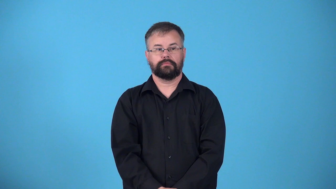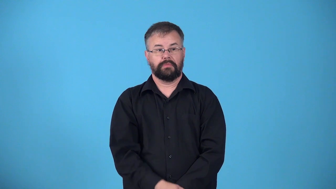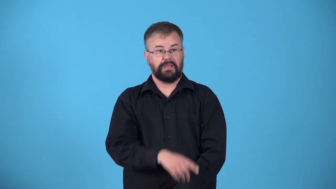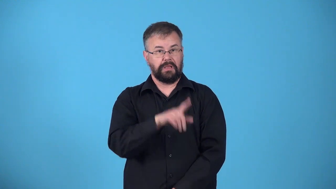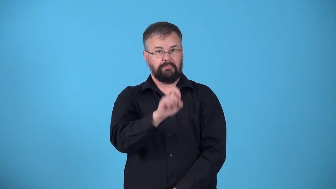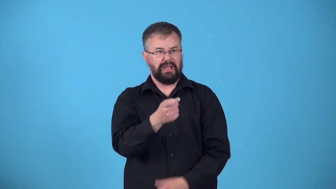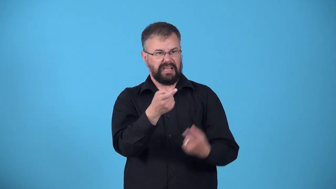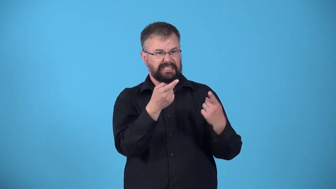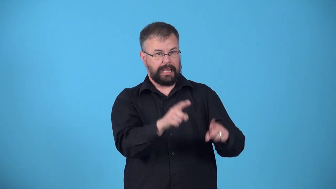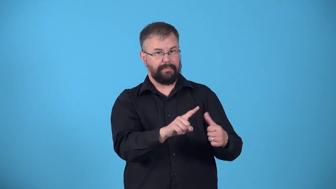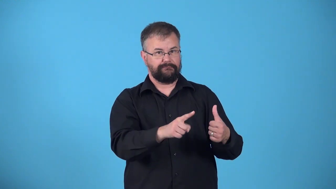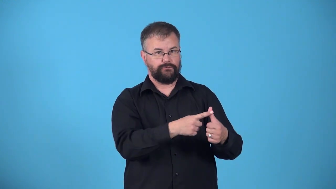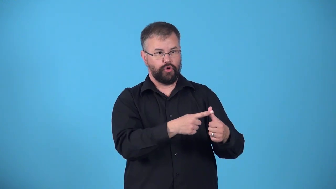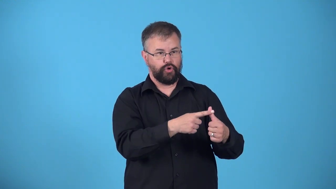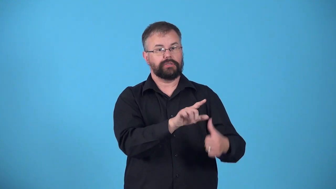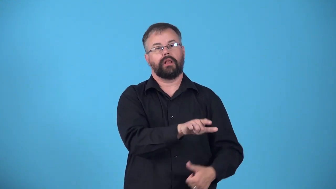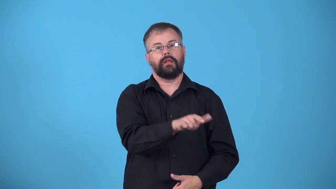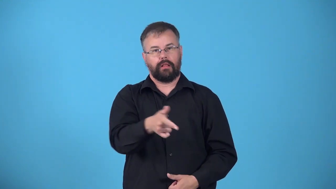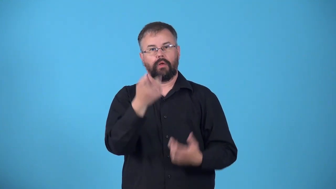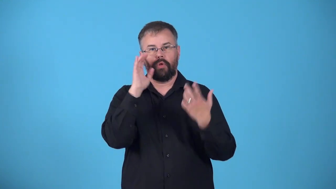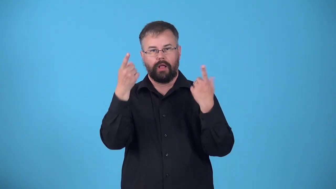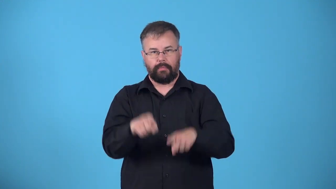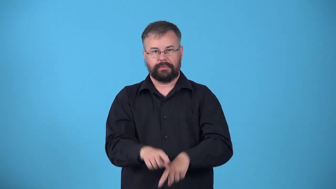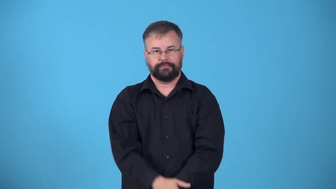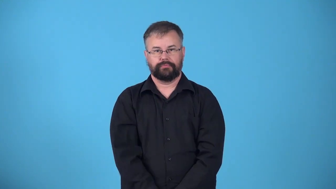in order, so that